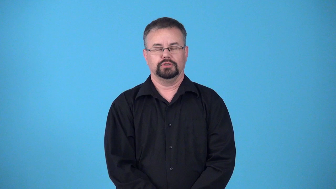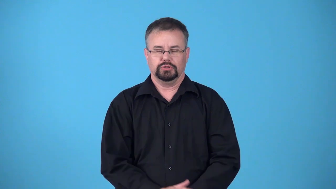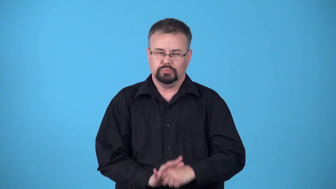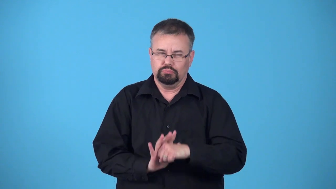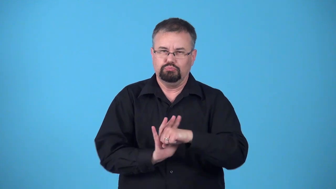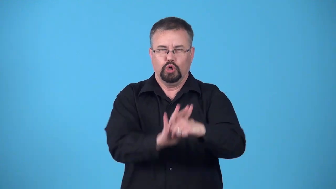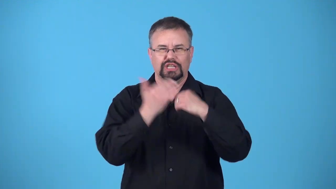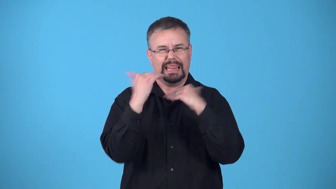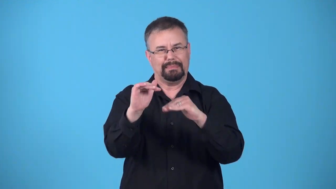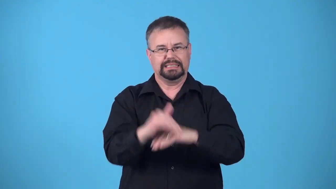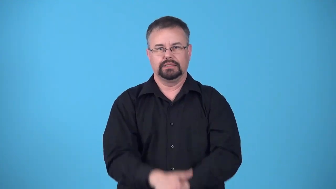push the envelope